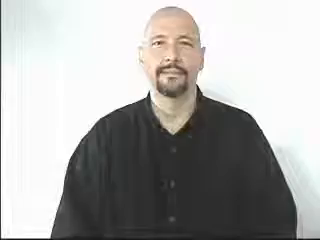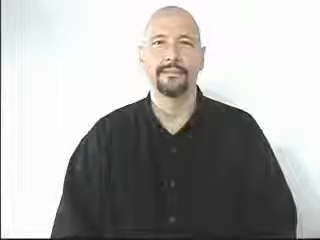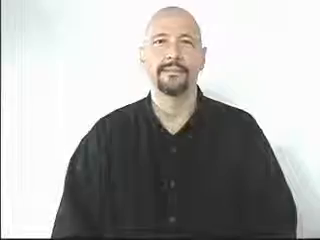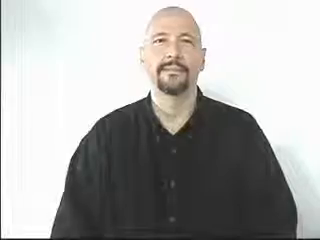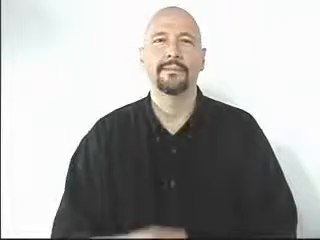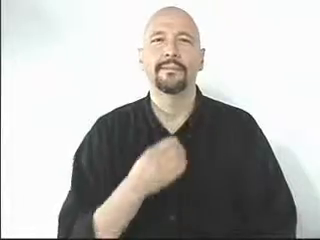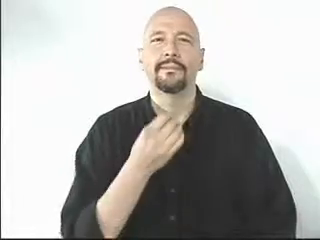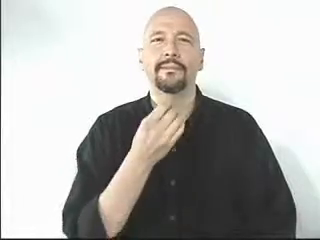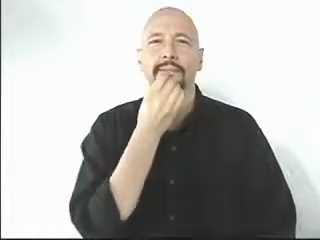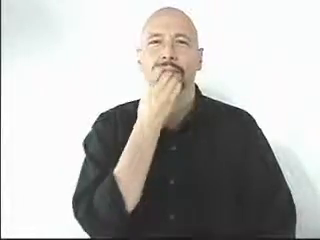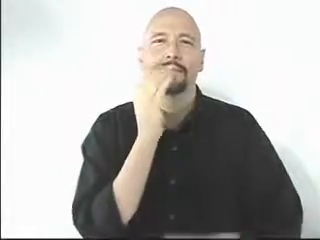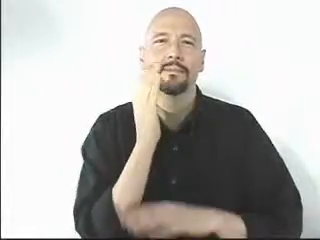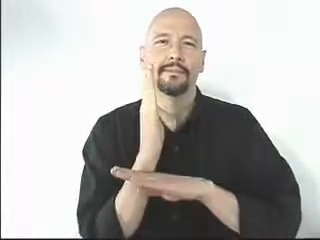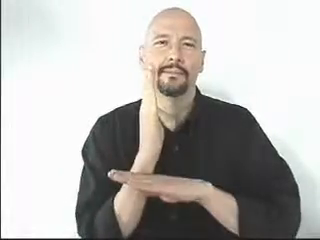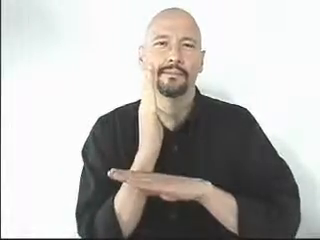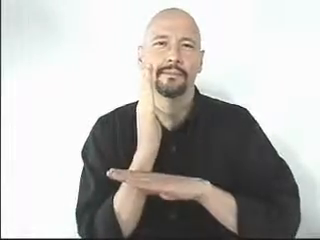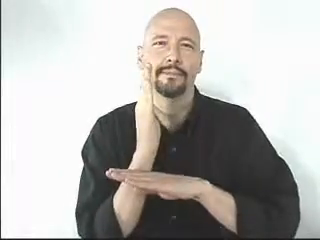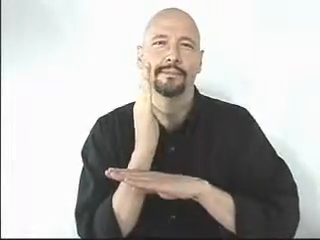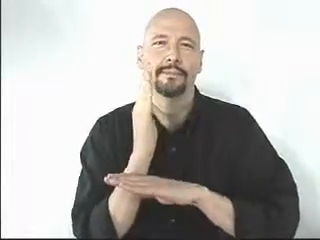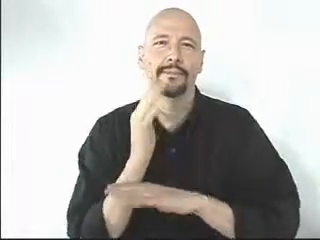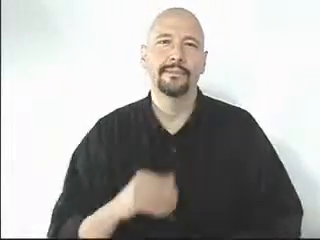LUNCH